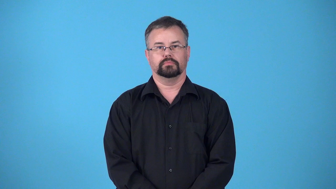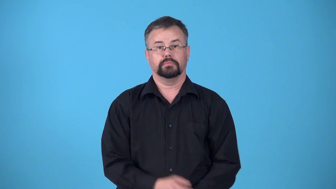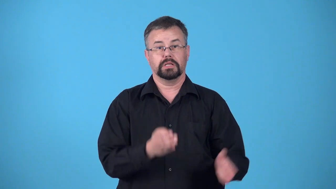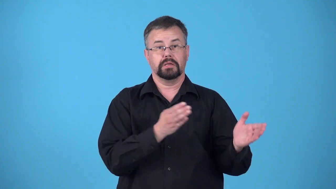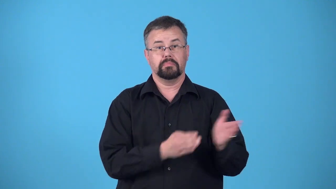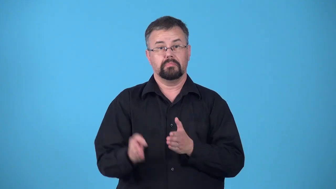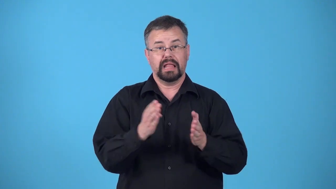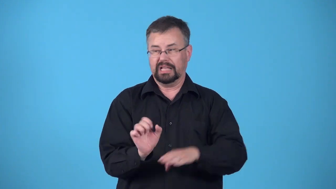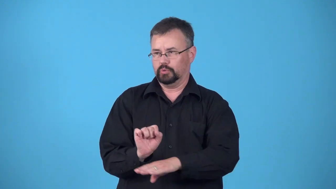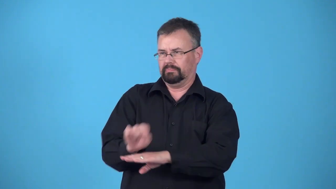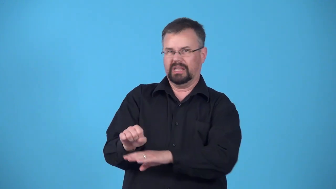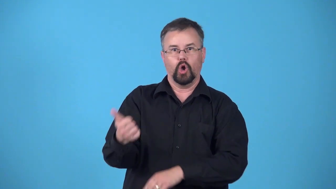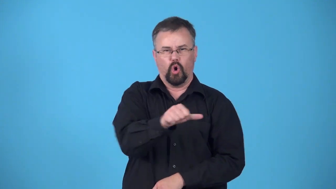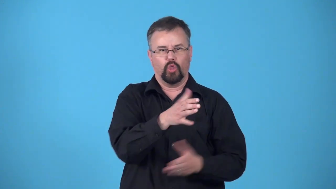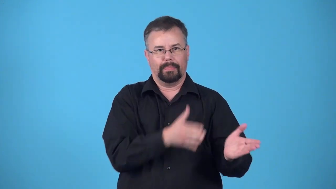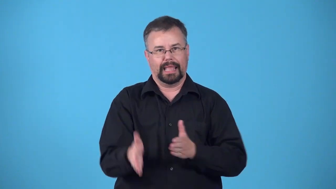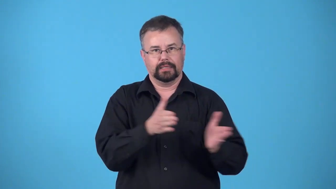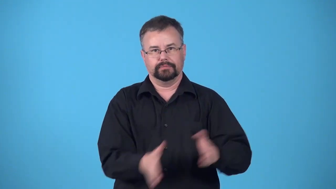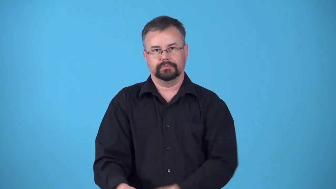counterplot